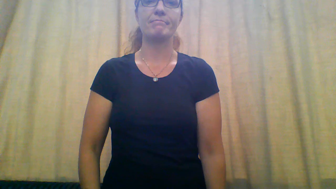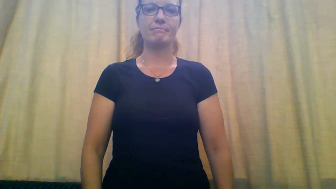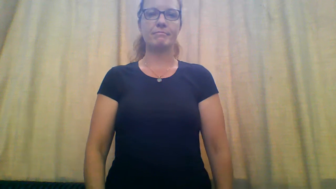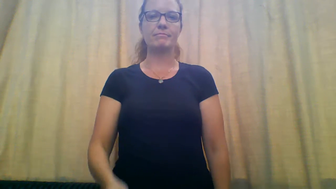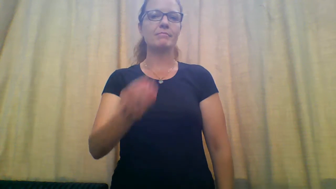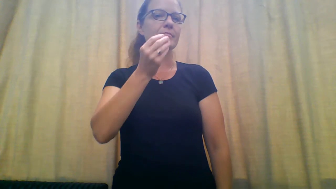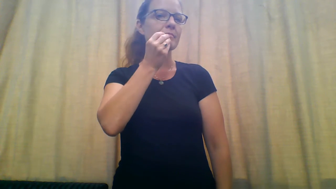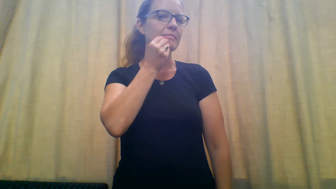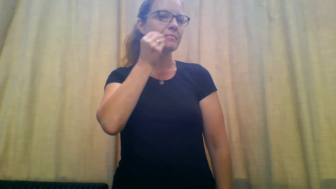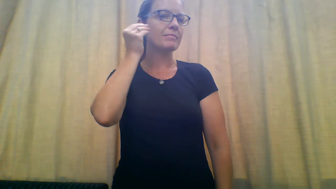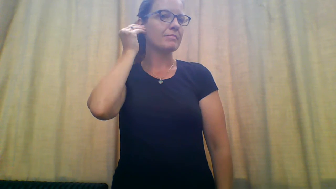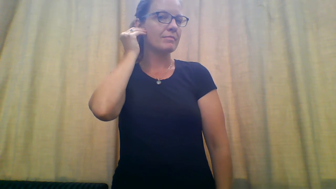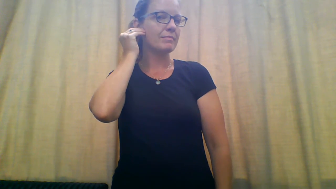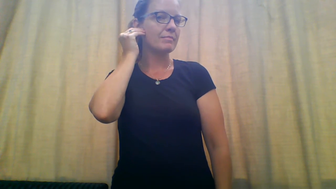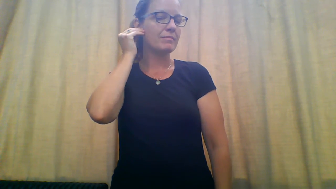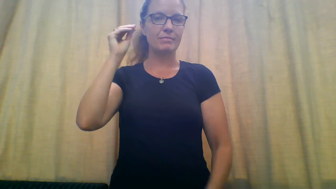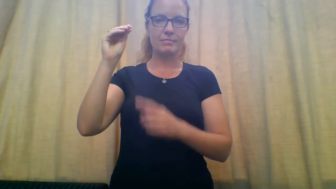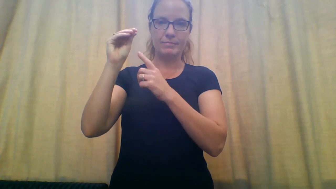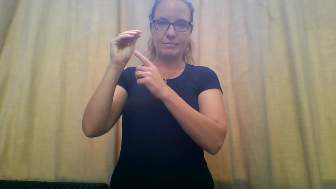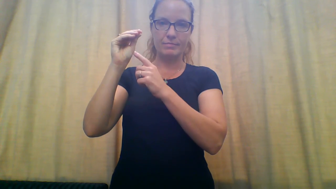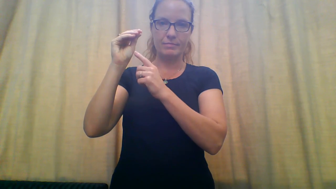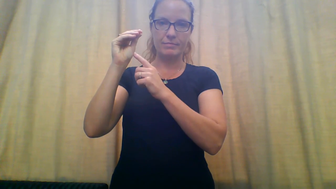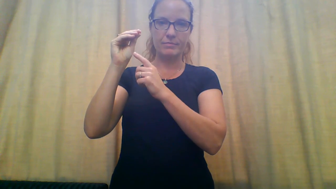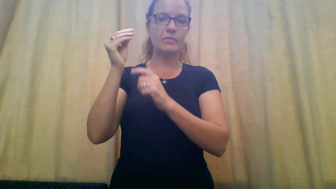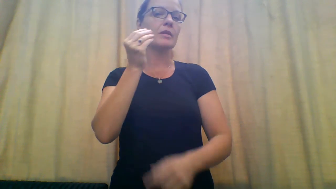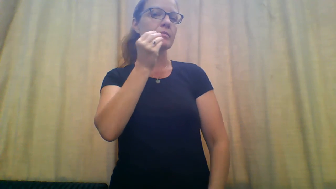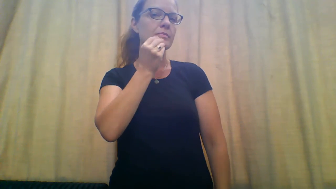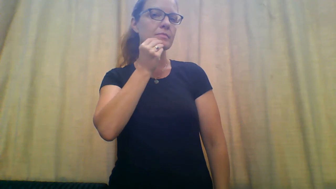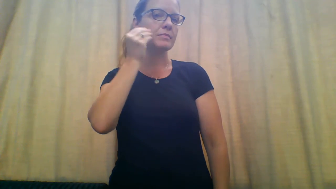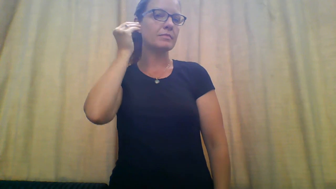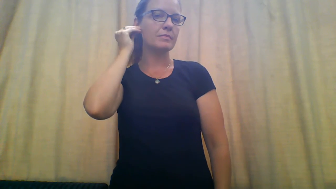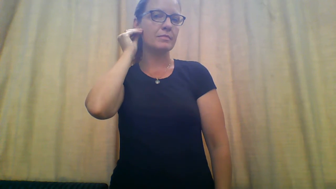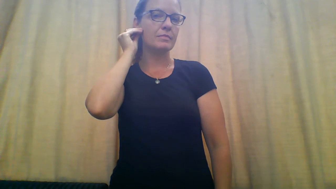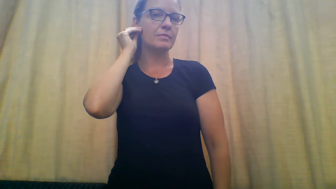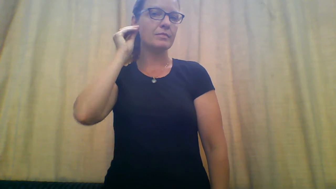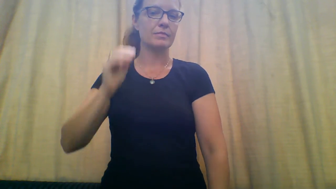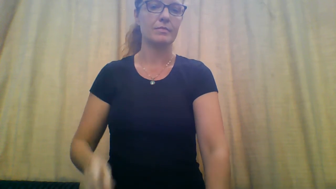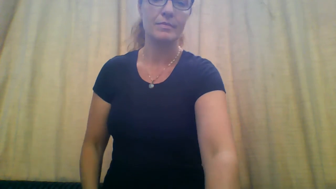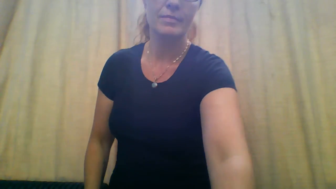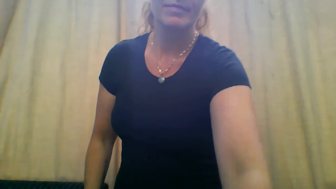Home